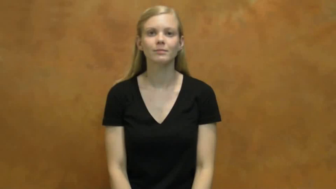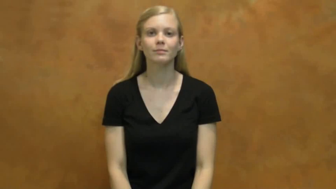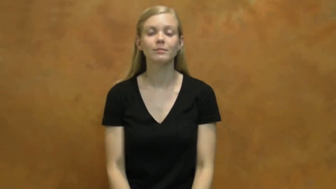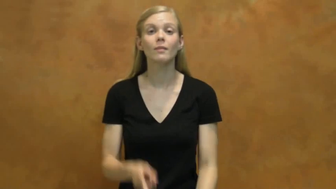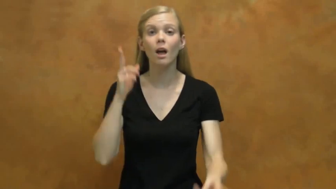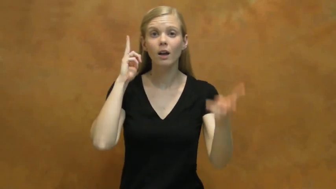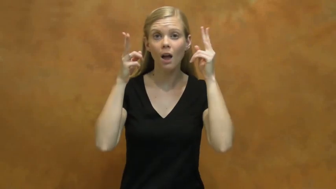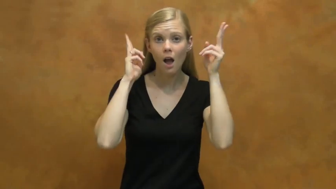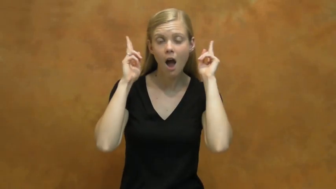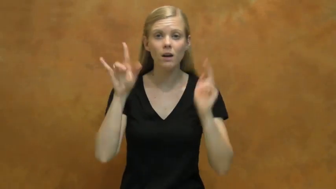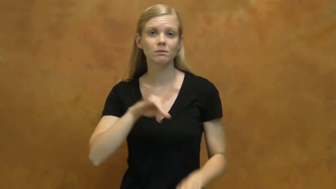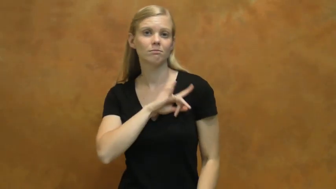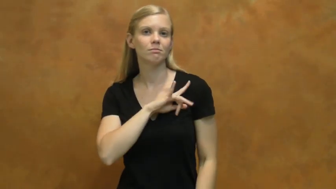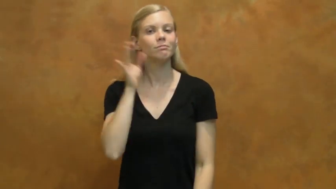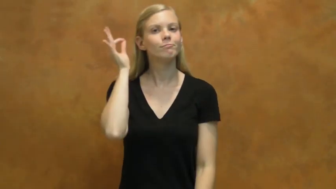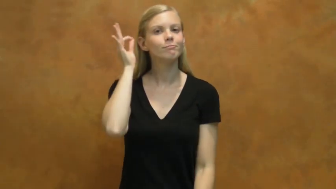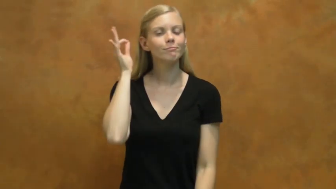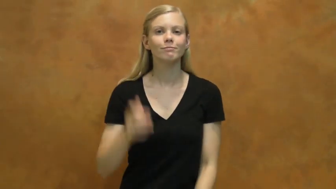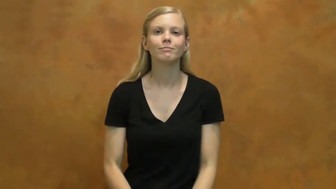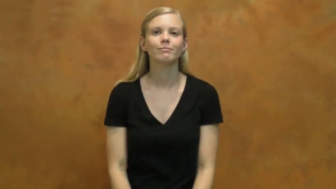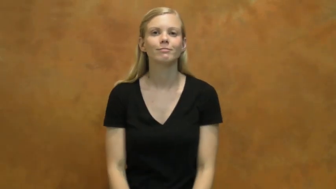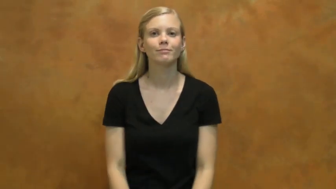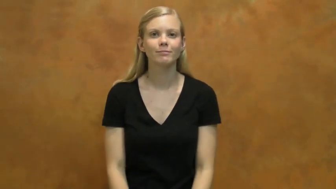dress hair